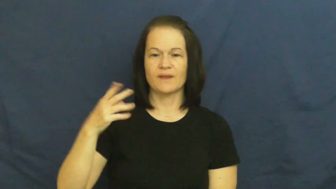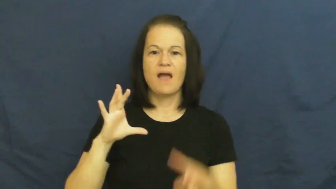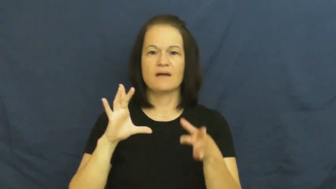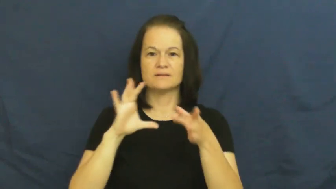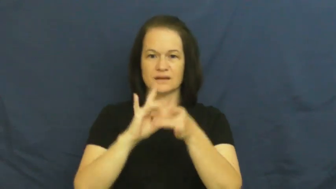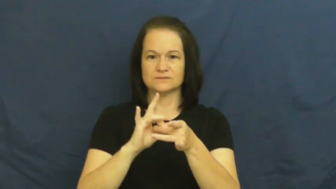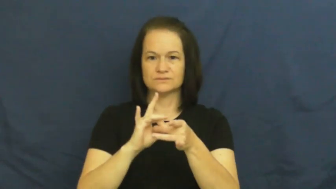flew onto,hopped up,popped onto